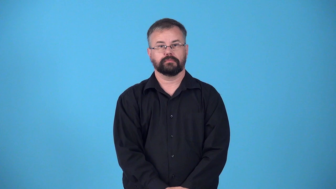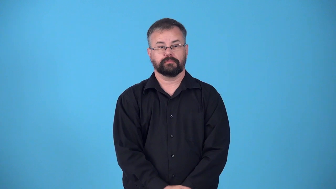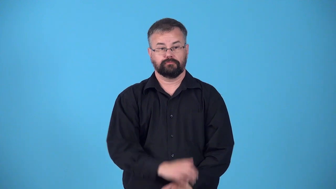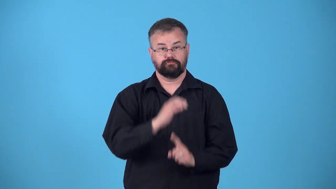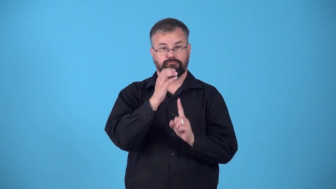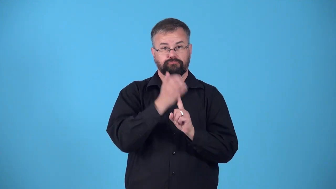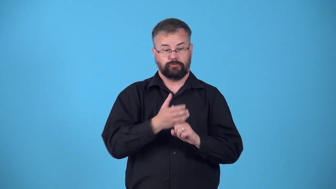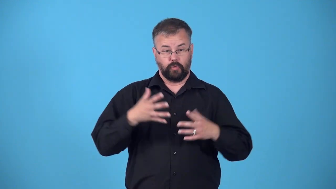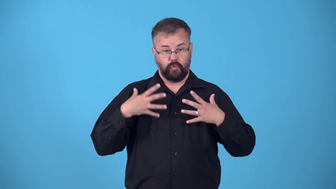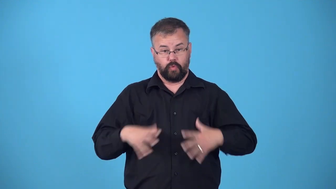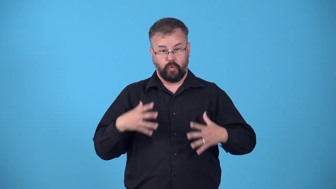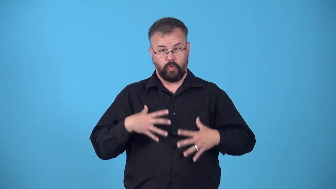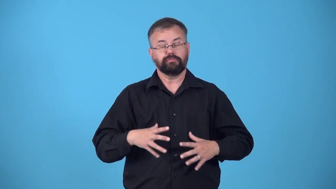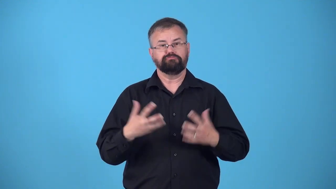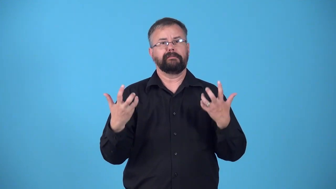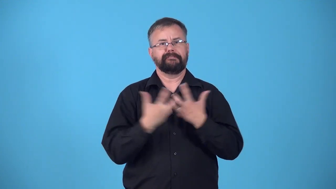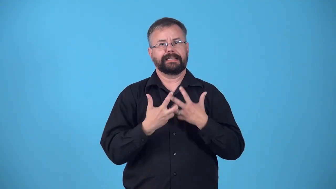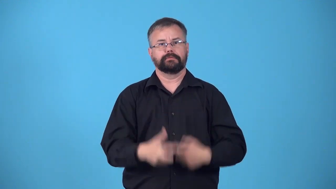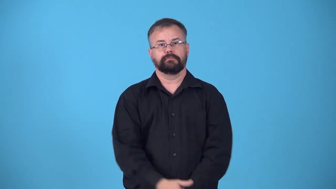fit